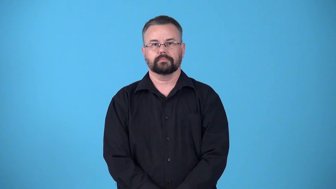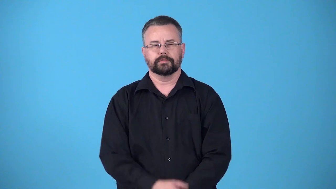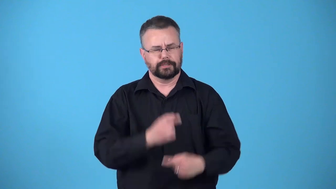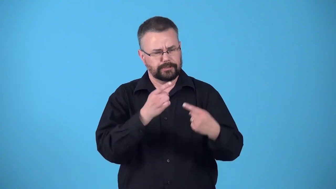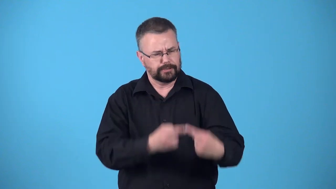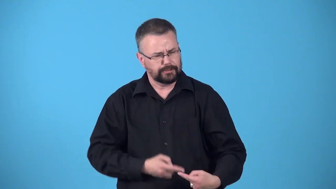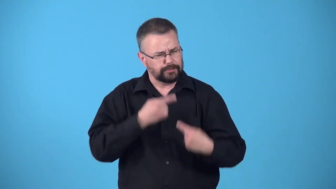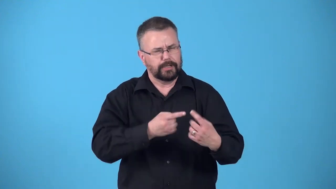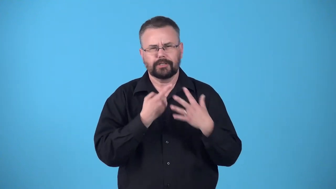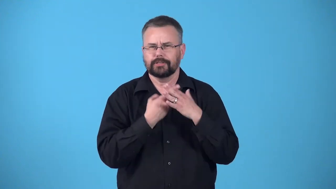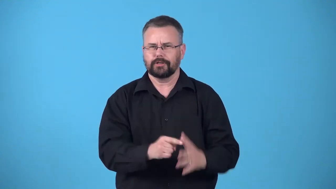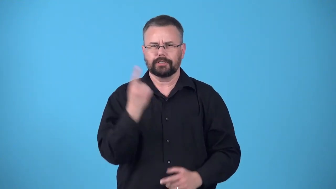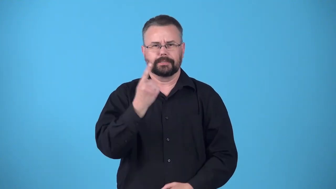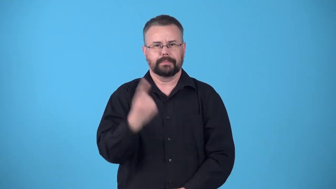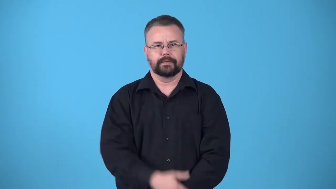can't get to 1st base